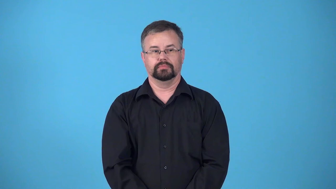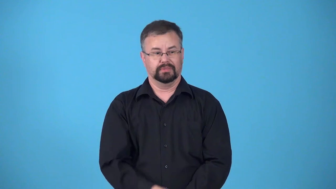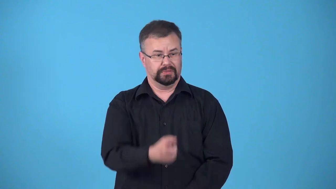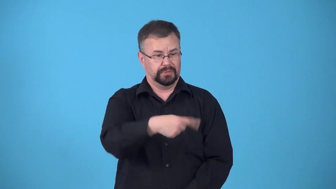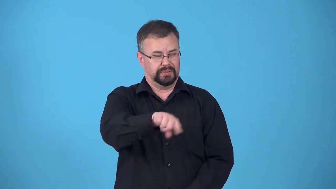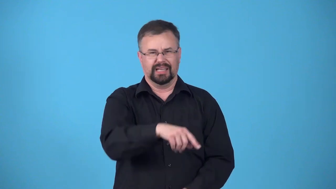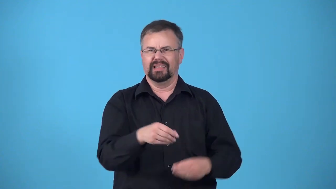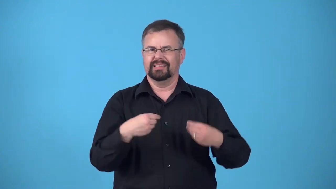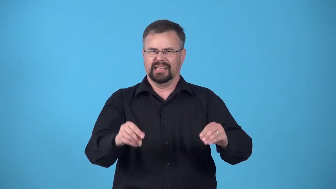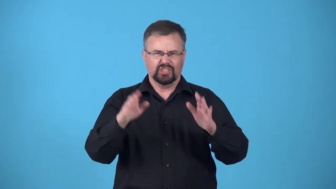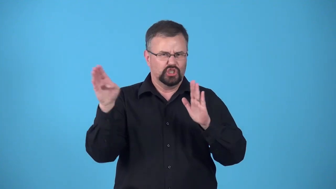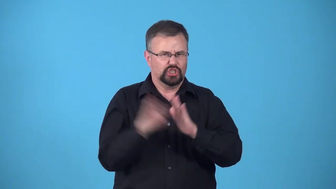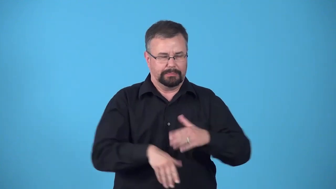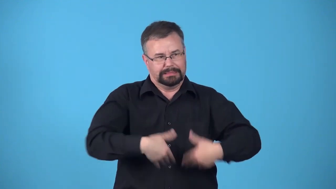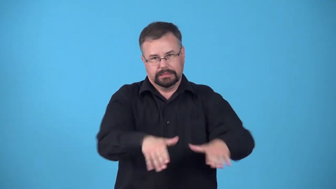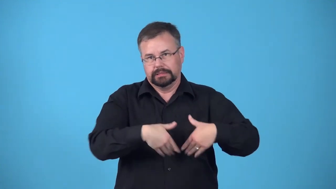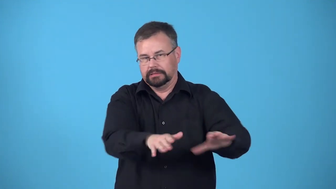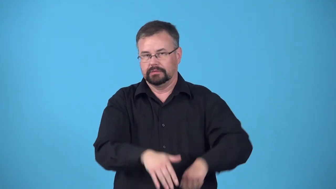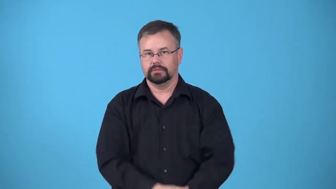clearance